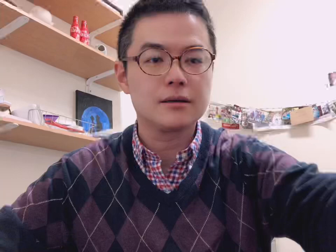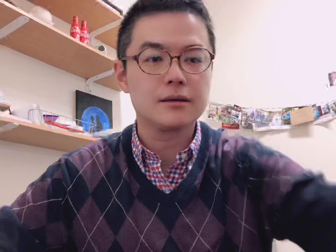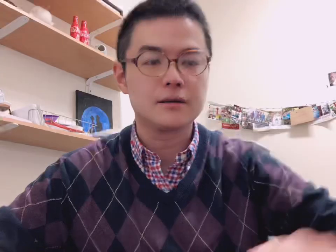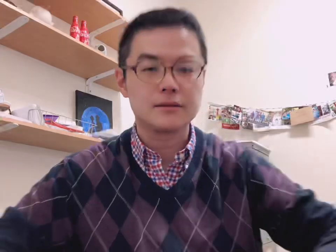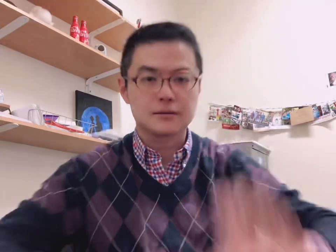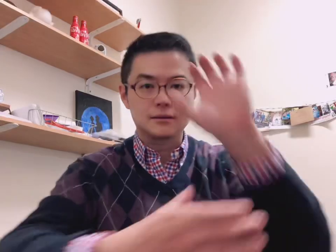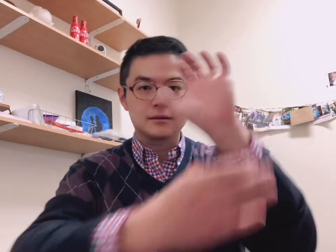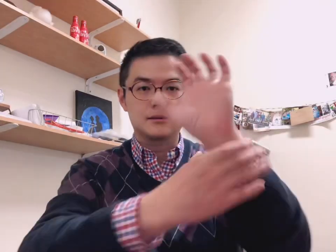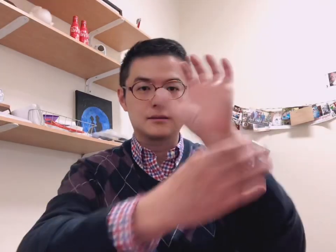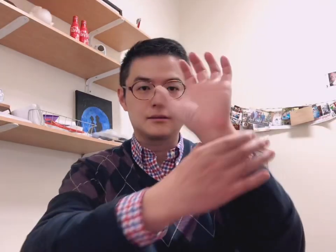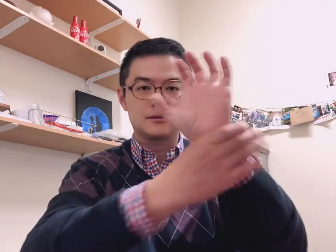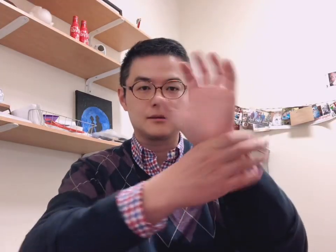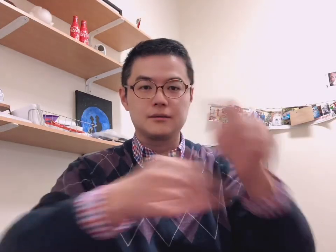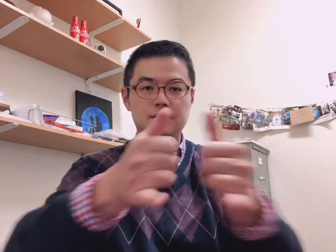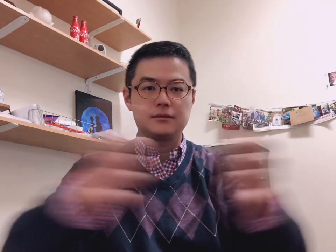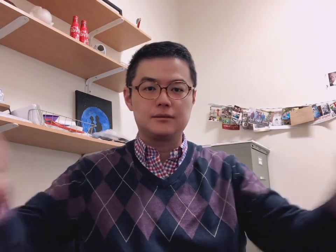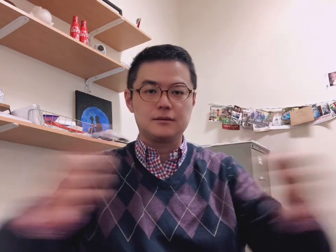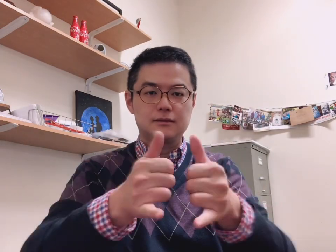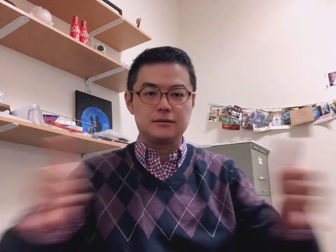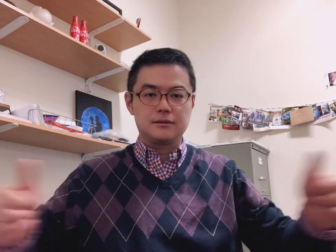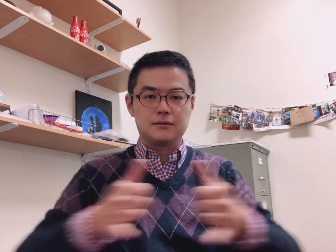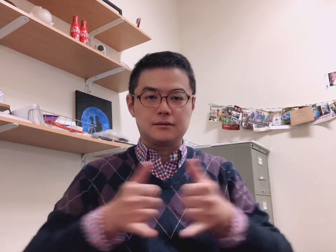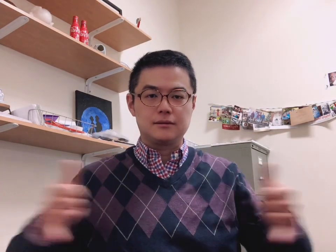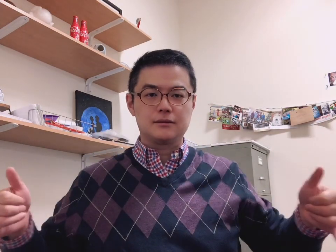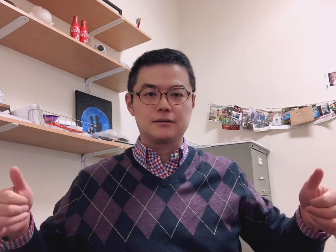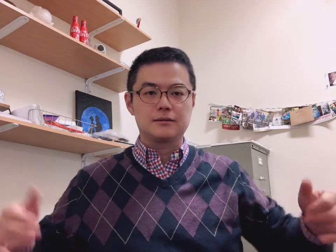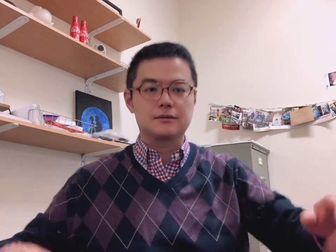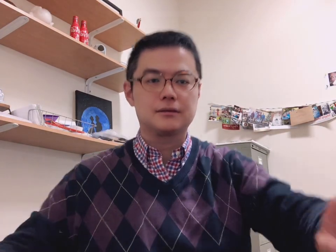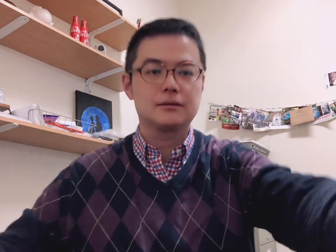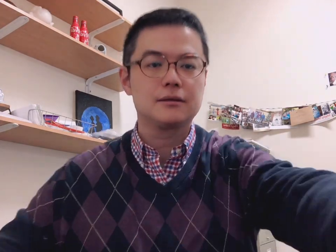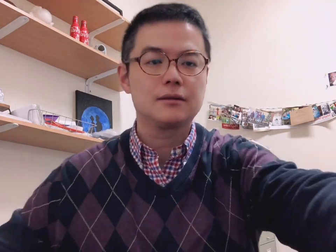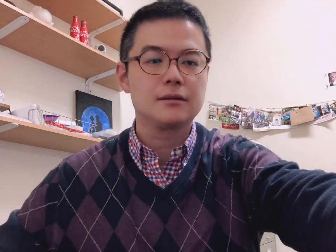Cinema